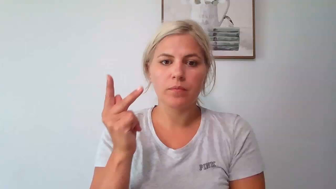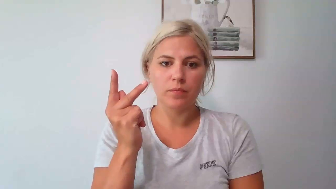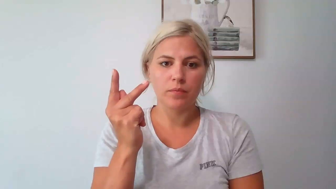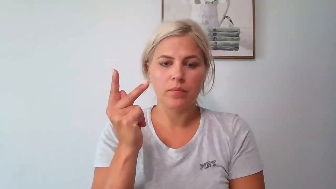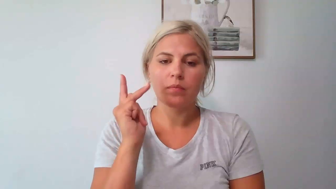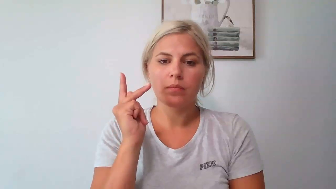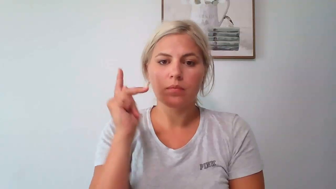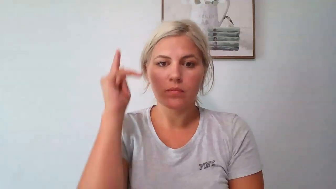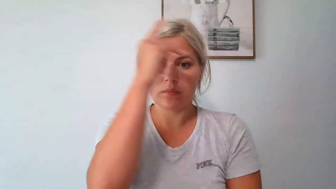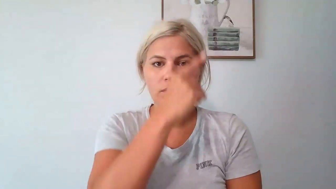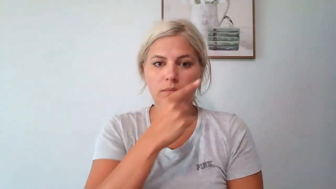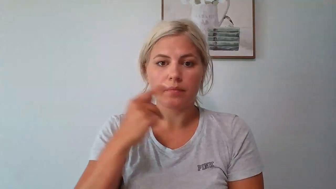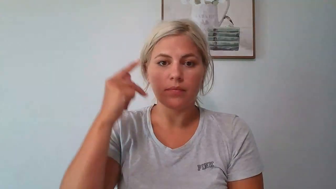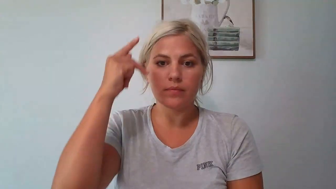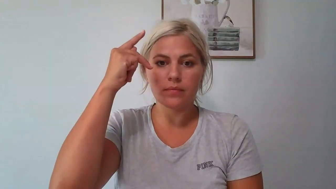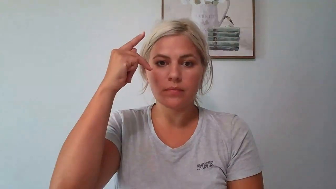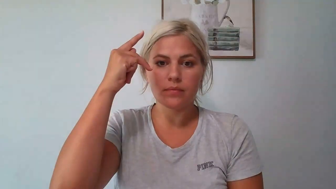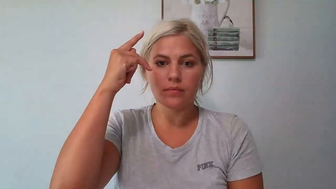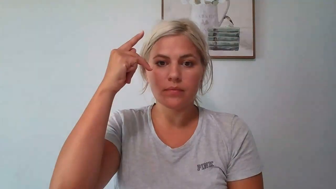PRETTY